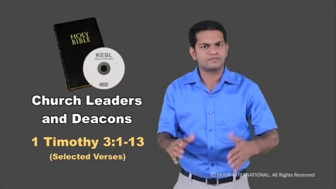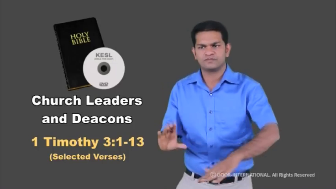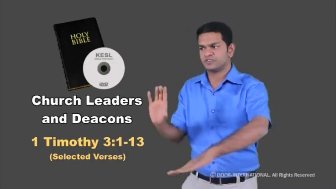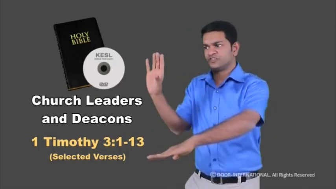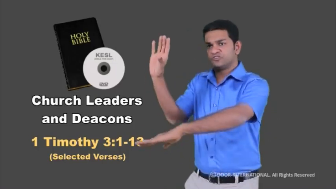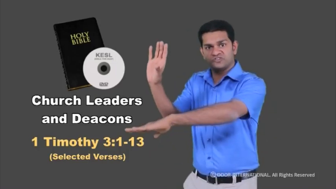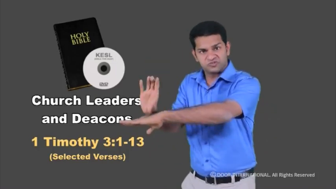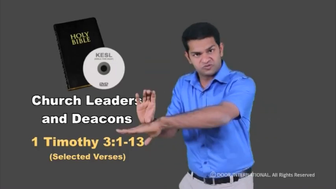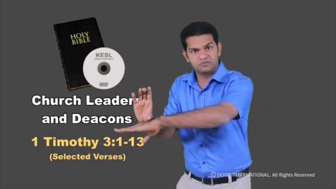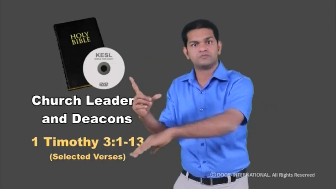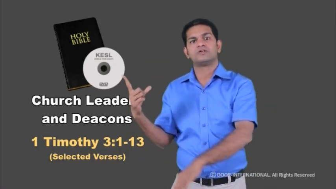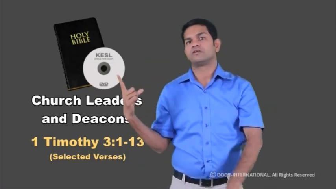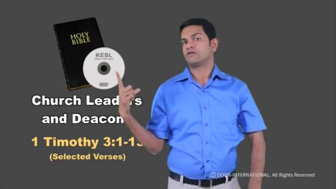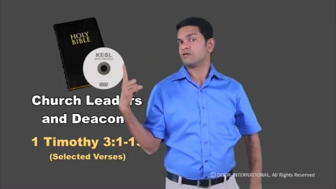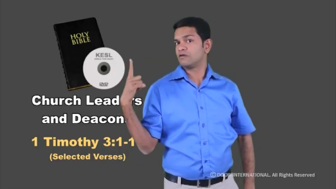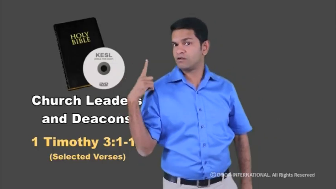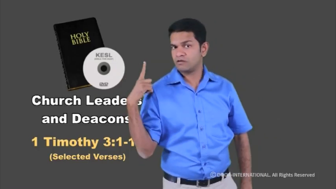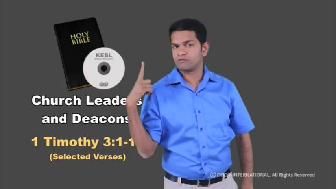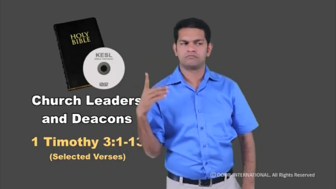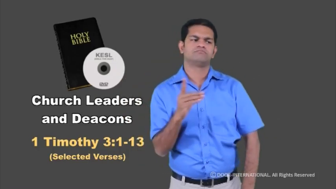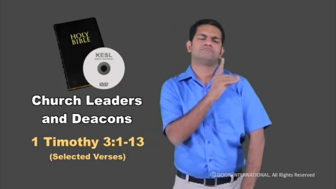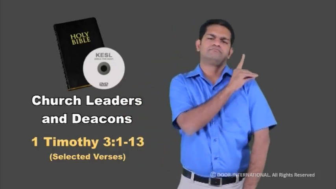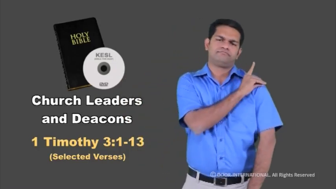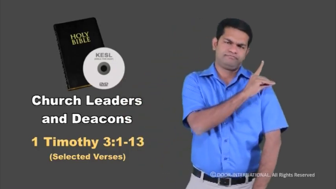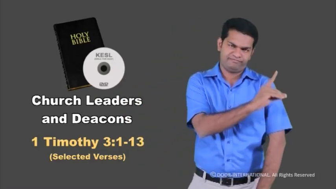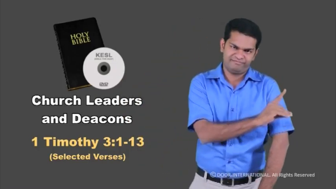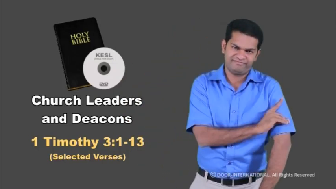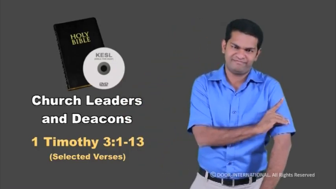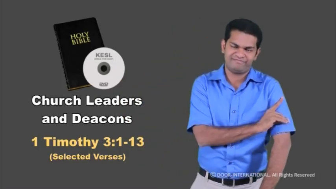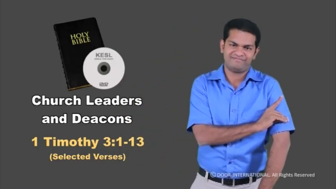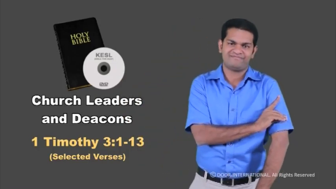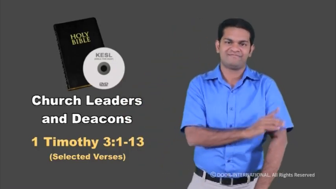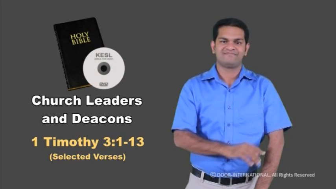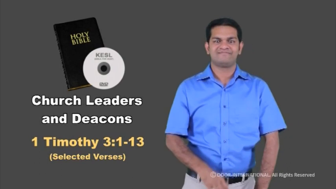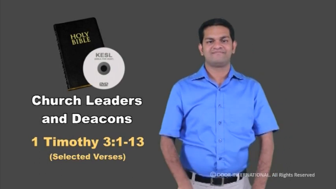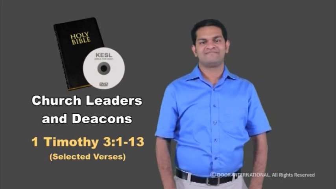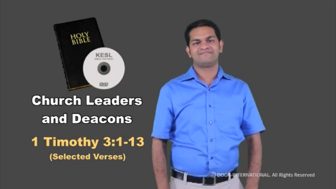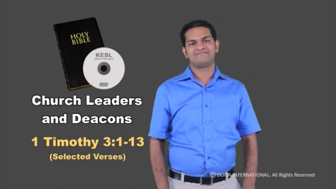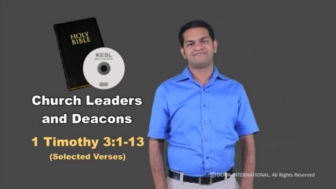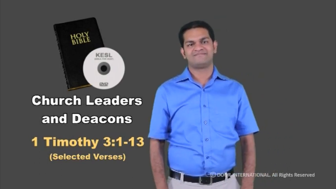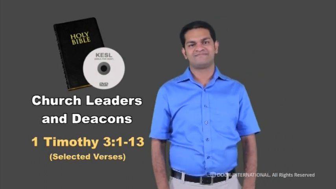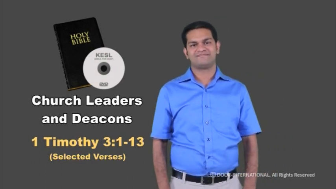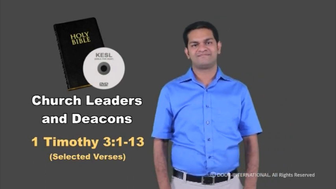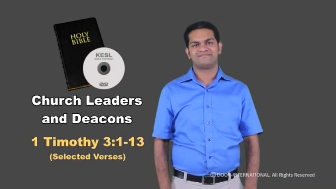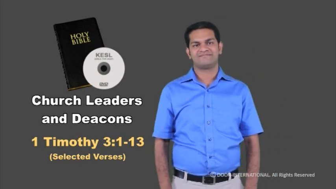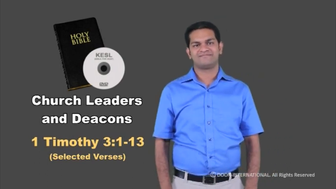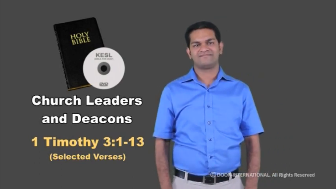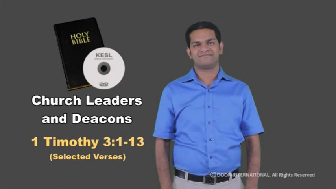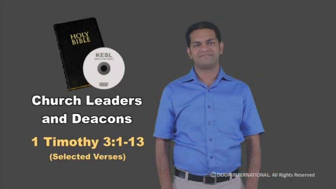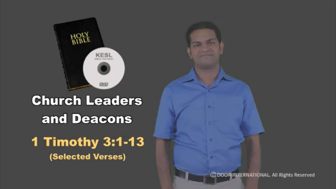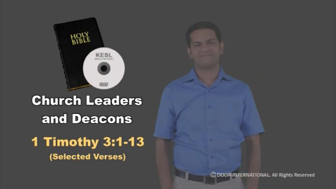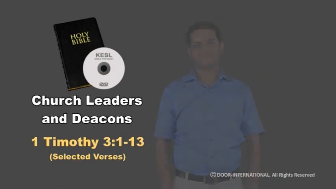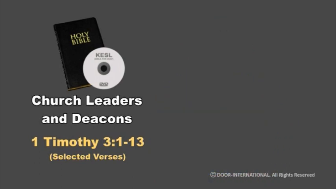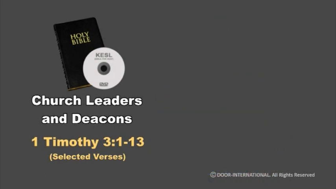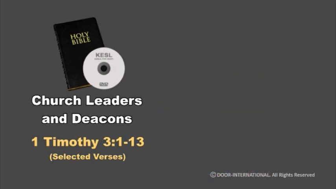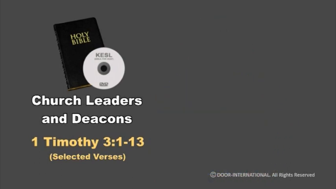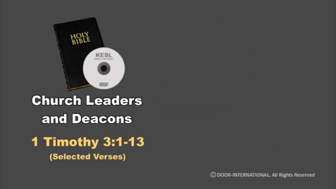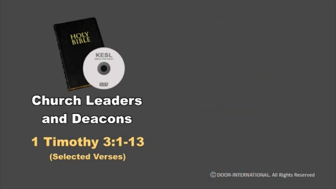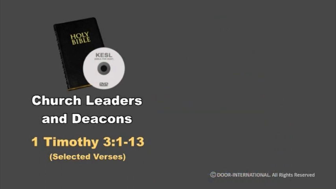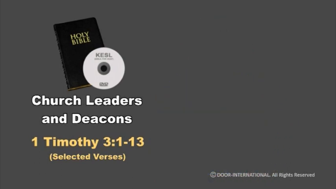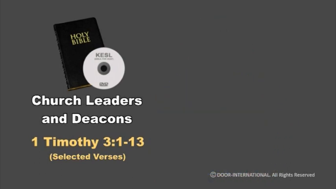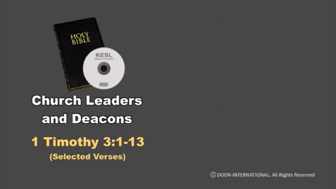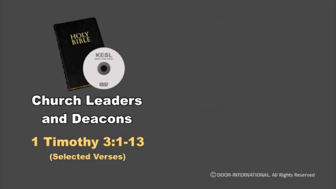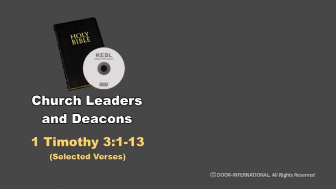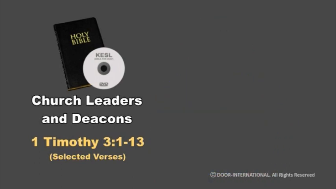Church Leaders and Deacons